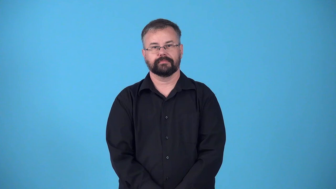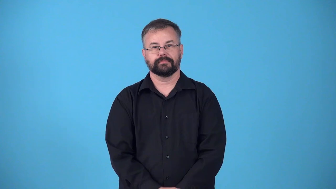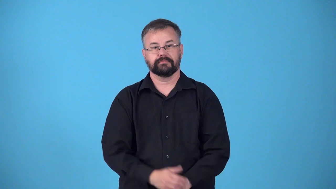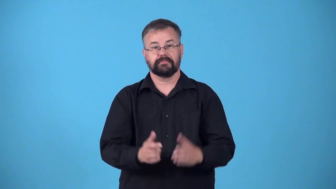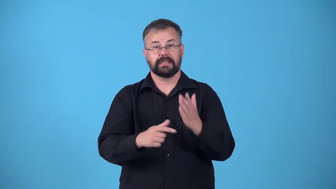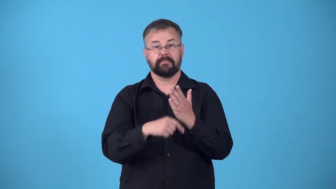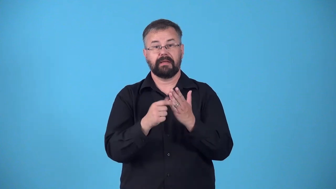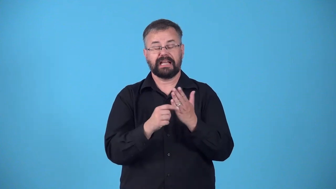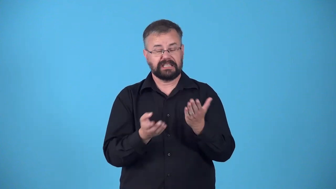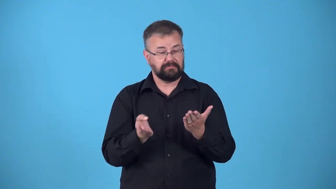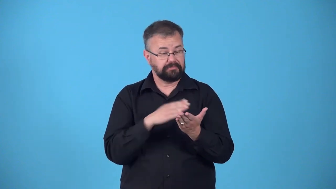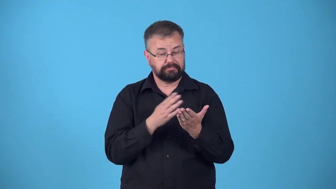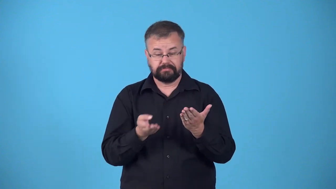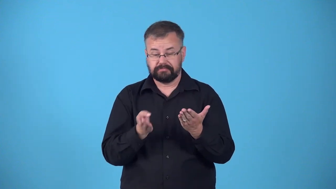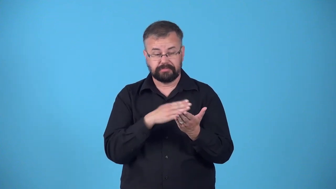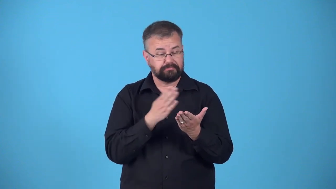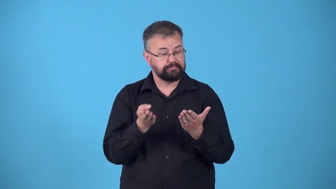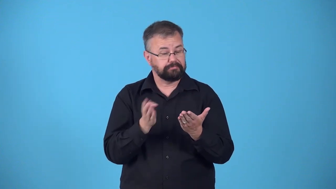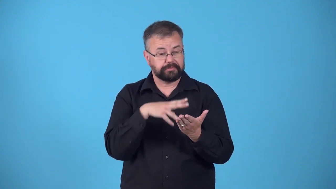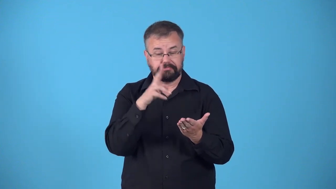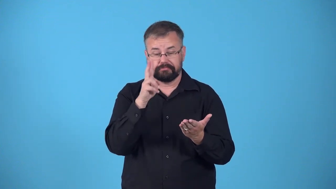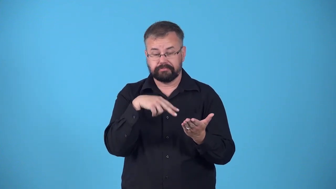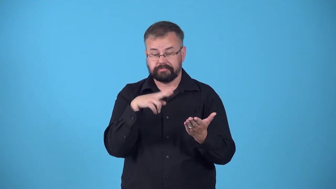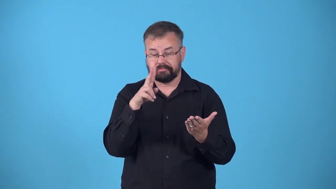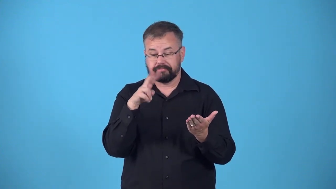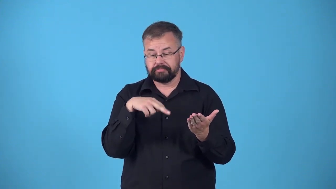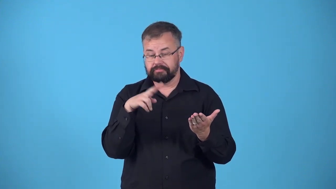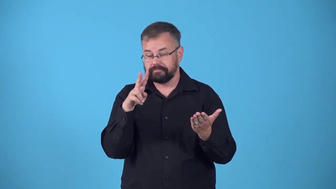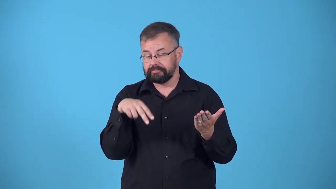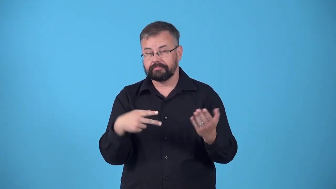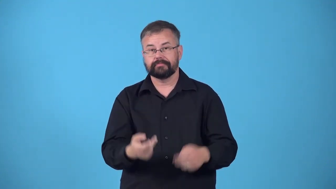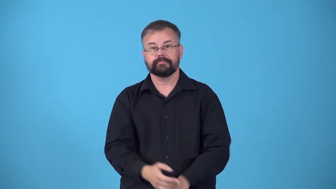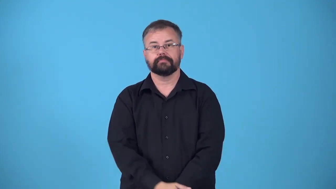flip through